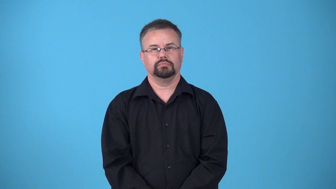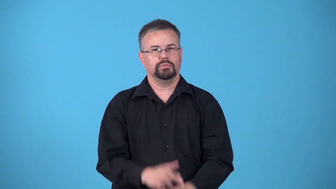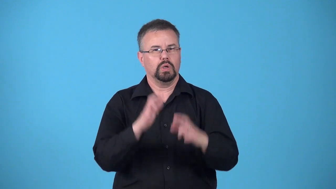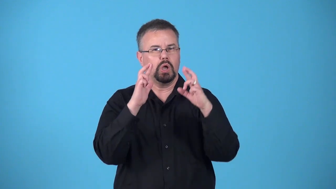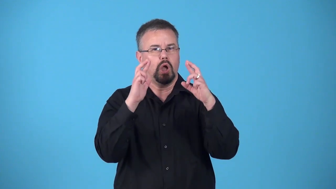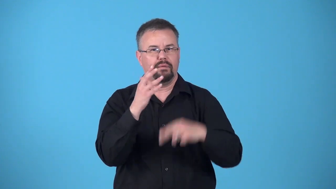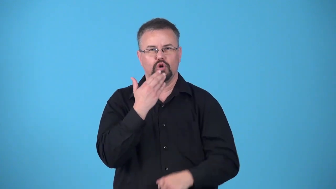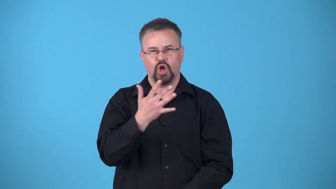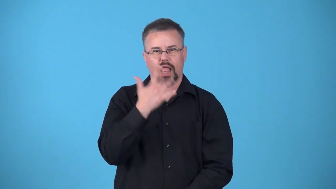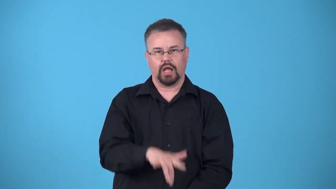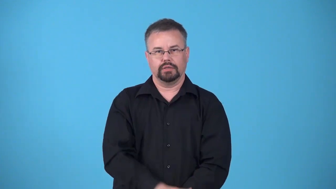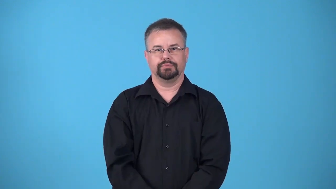keep your fingers crossed